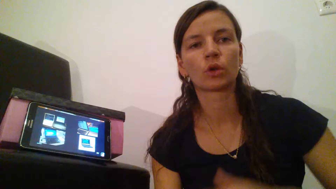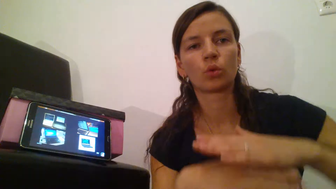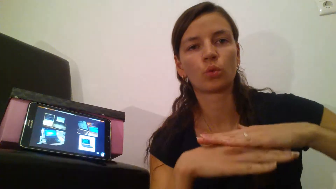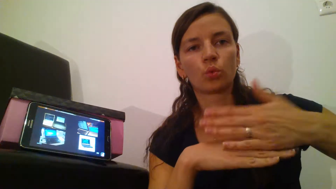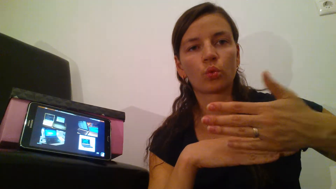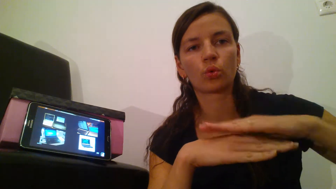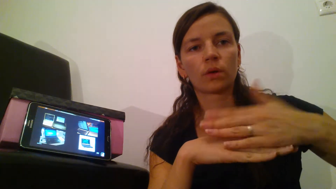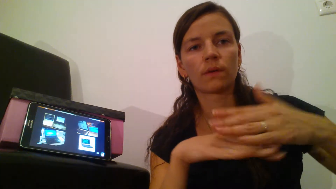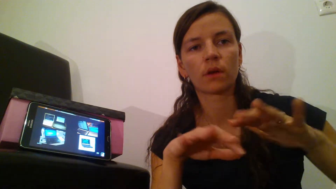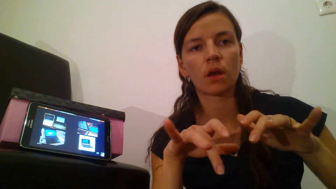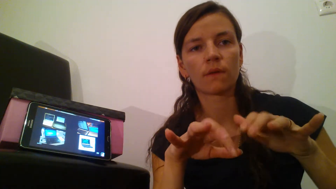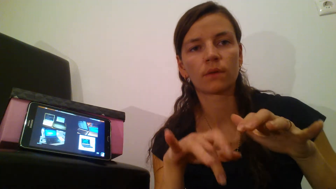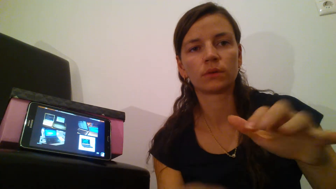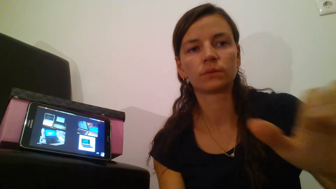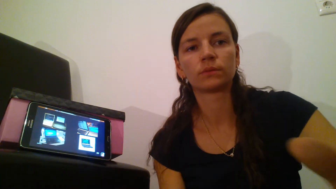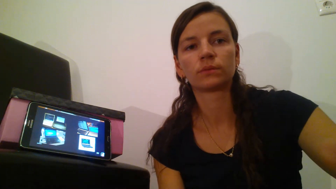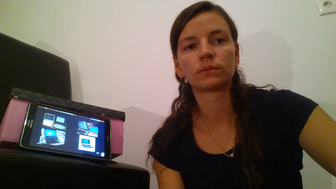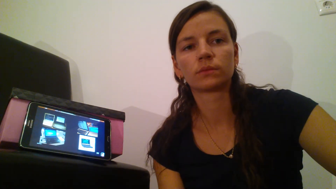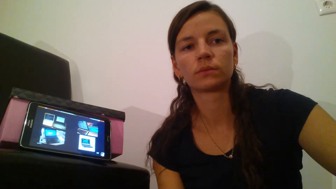computer